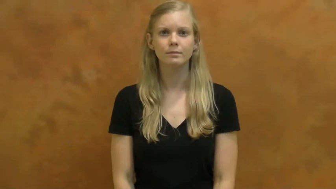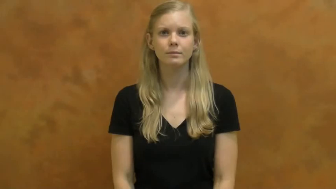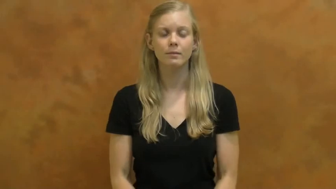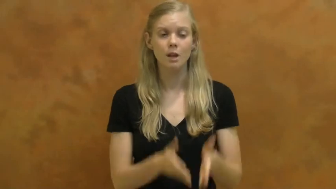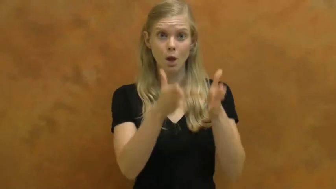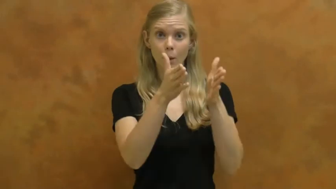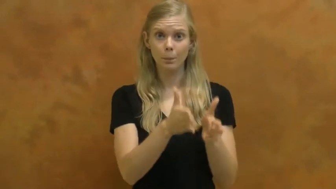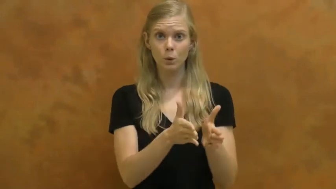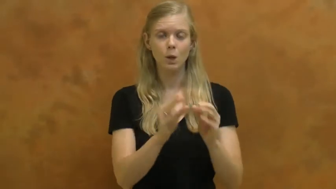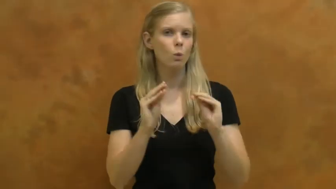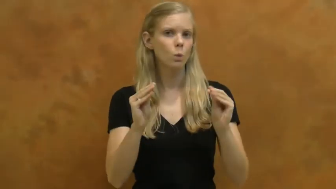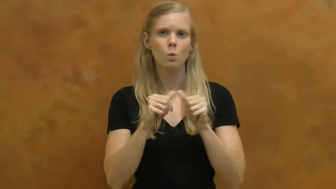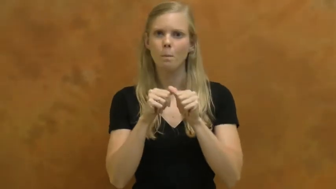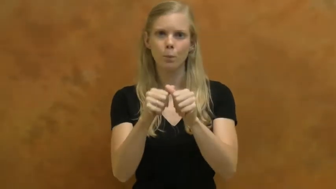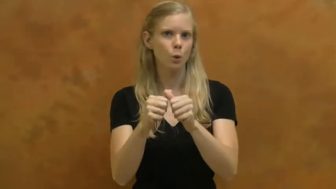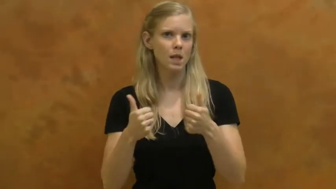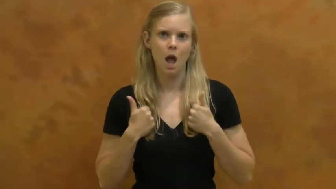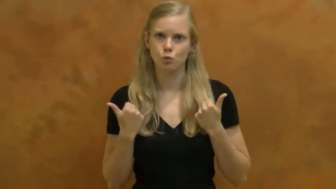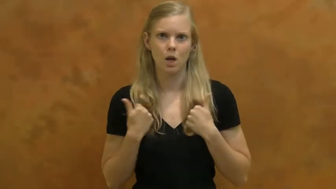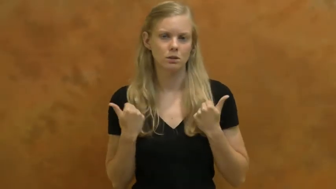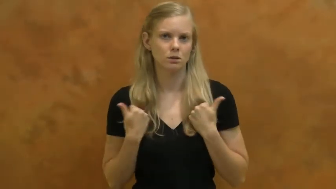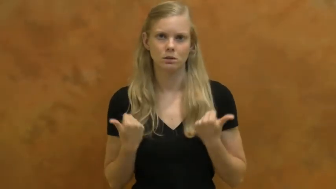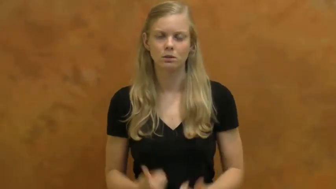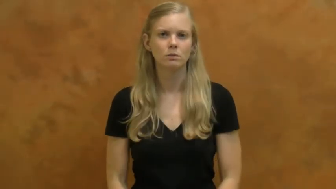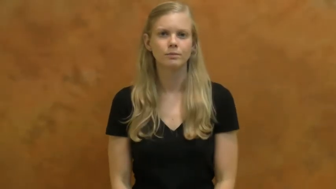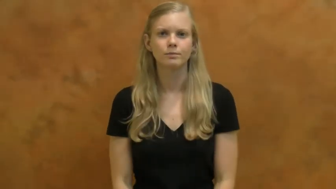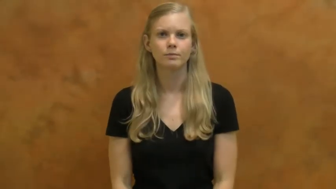homeless person